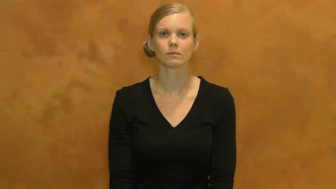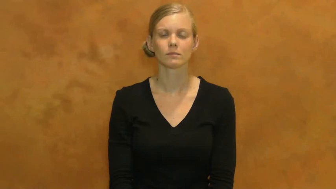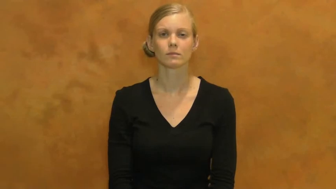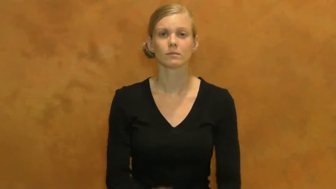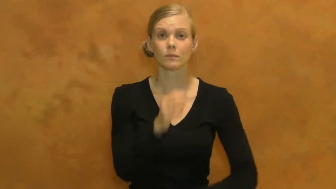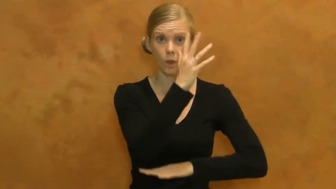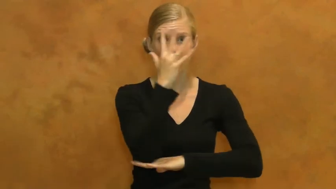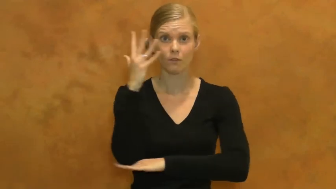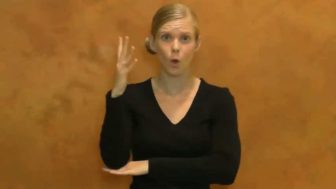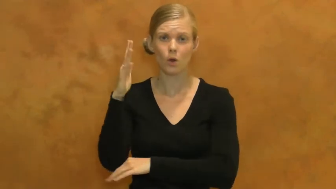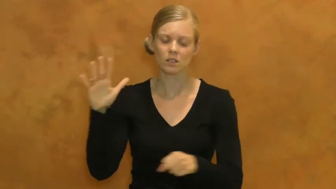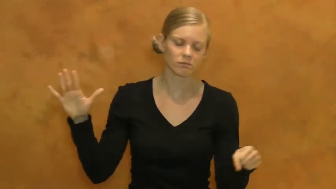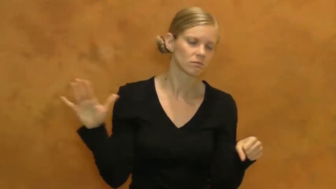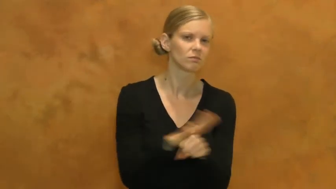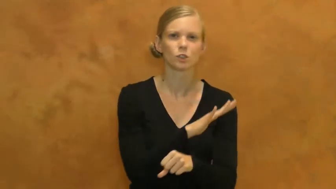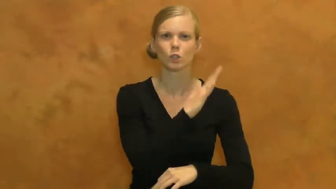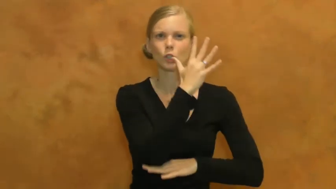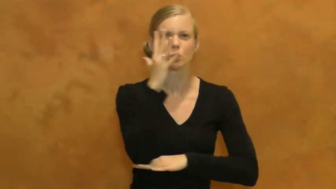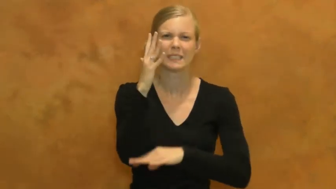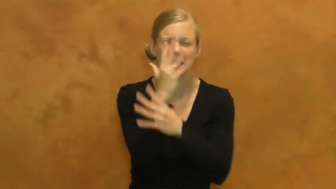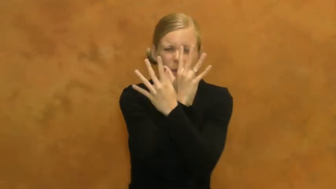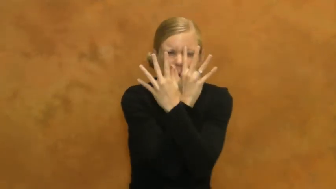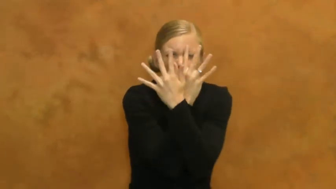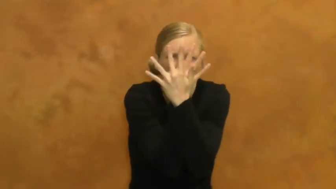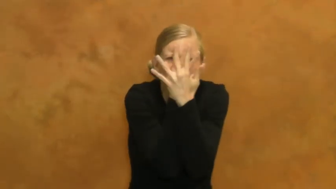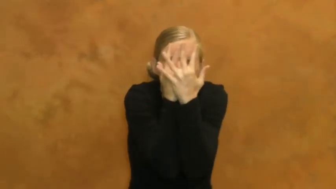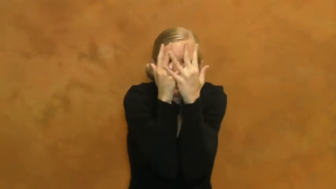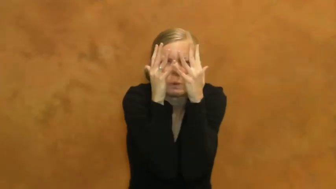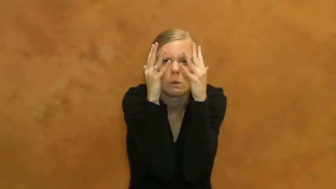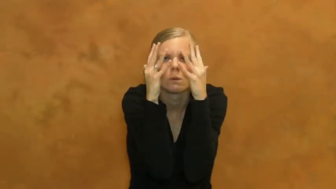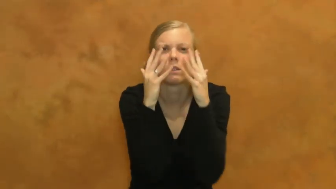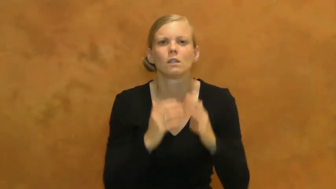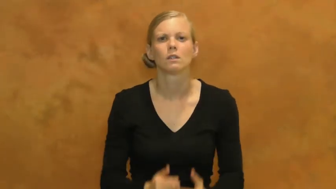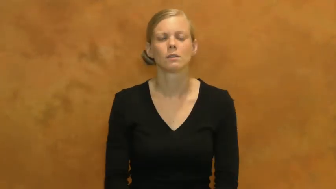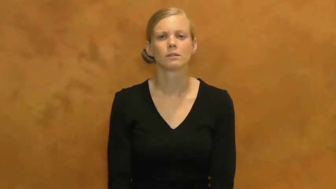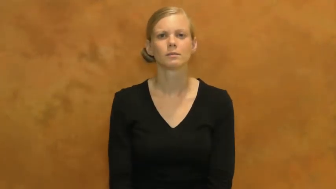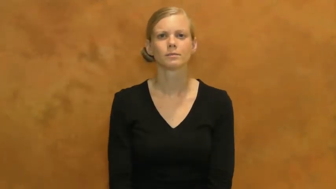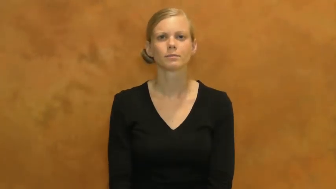dense forest